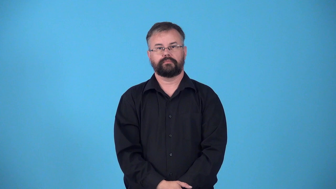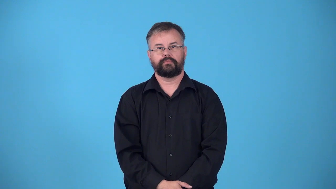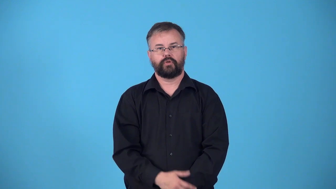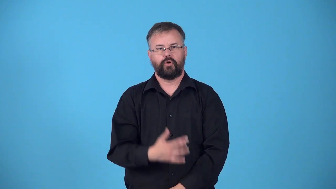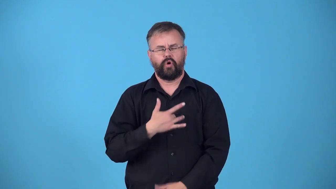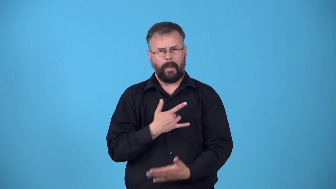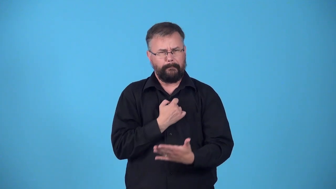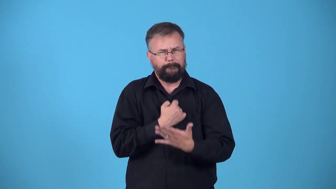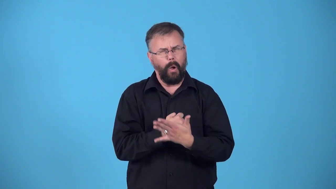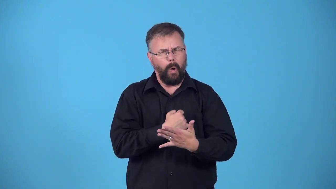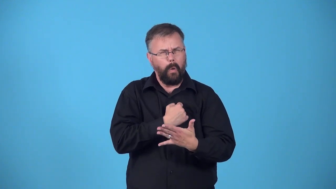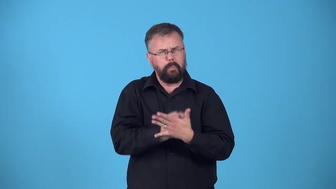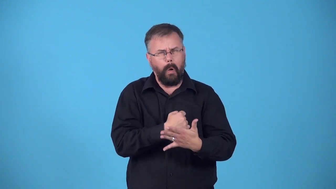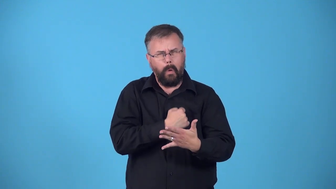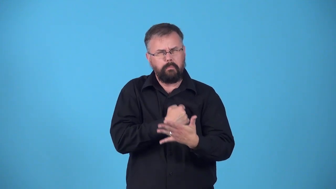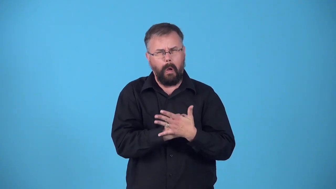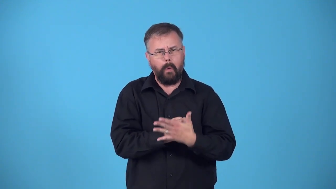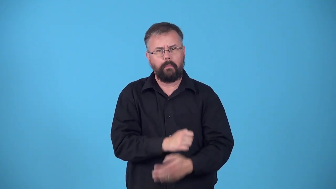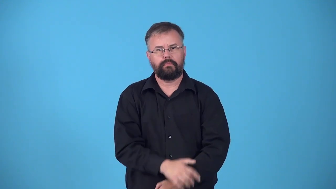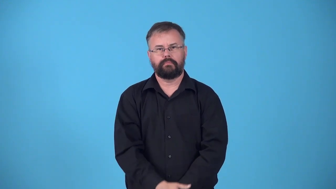pound-heart